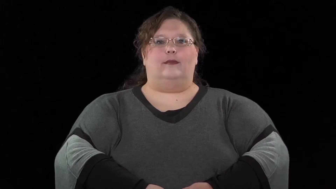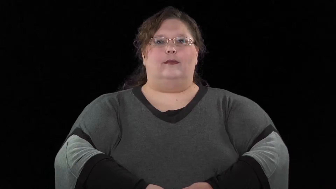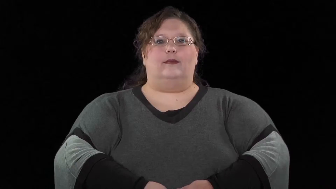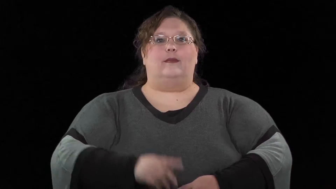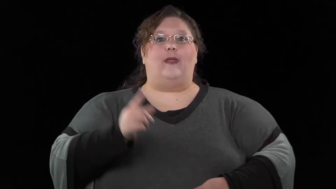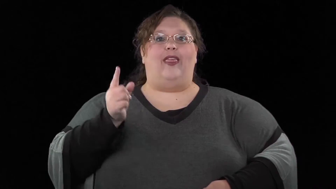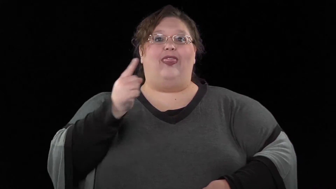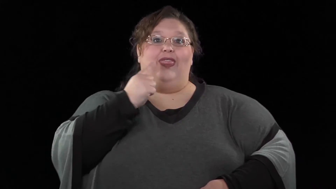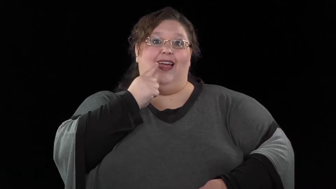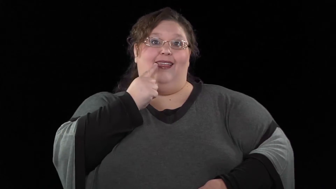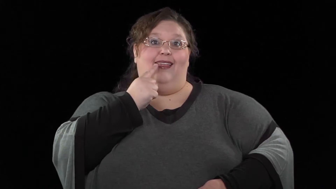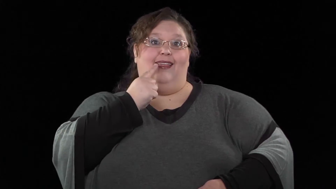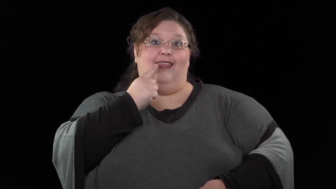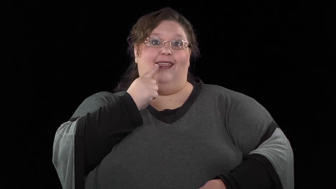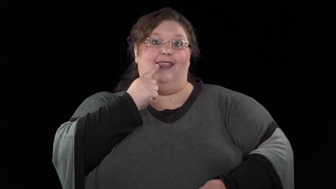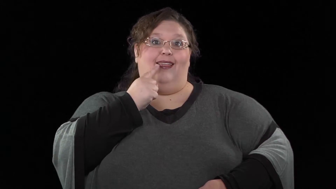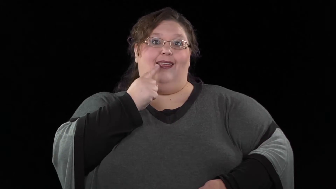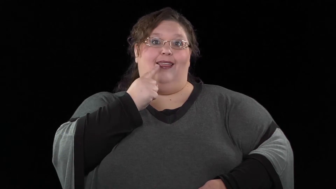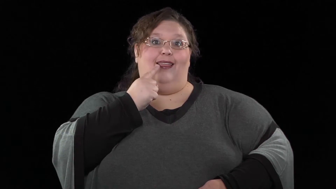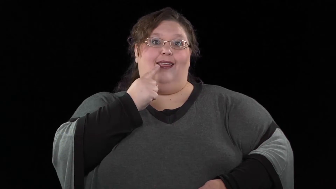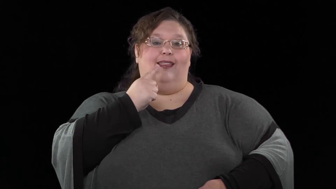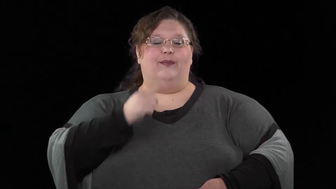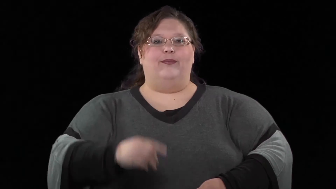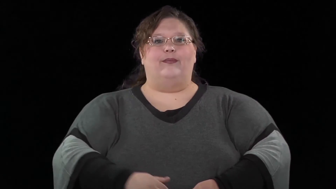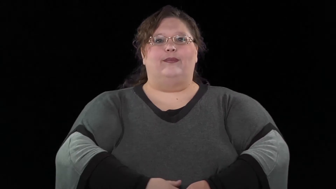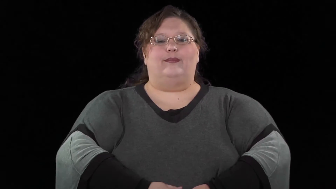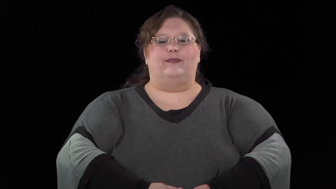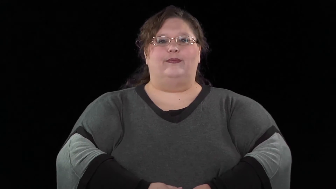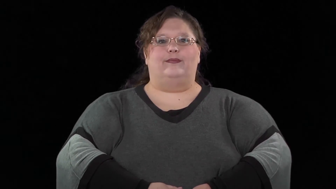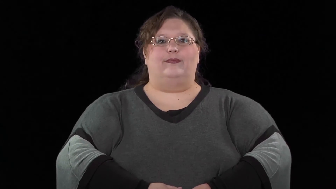This tooth?